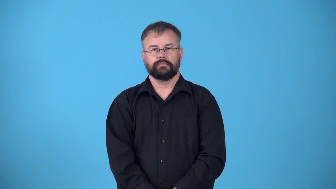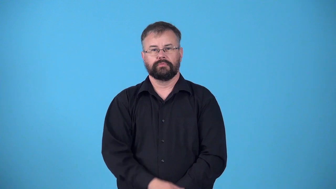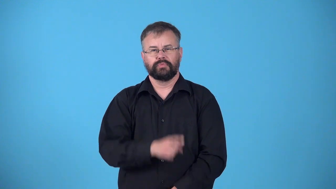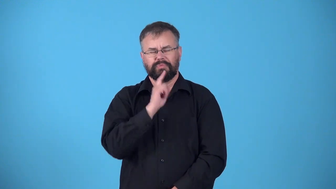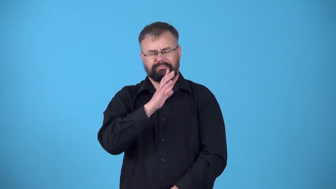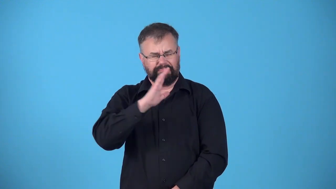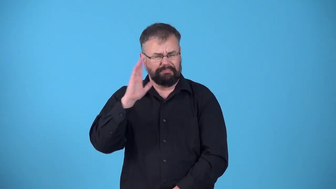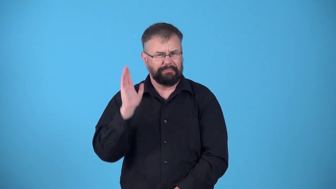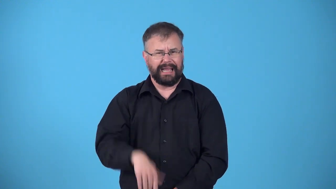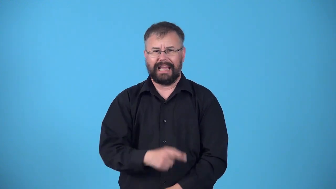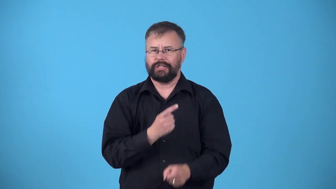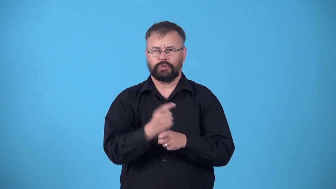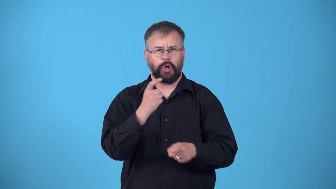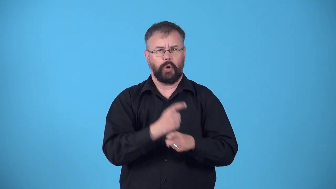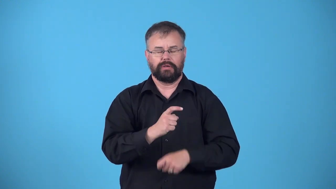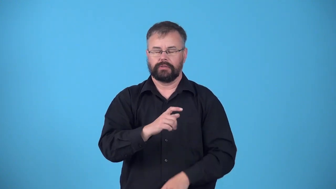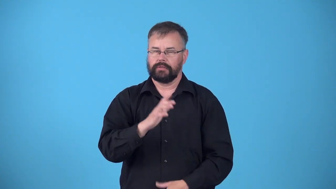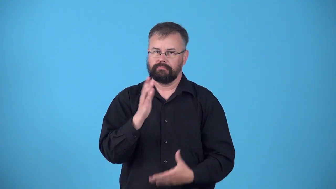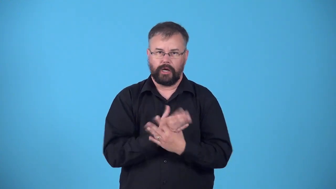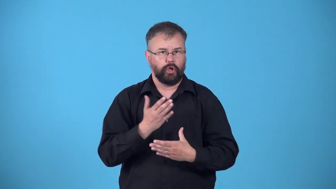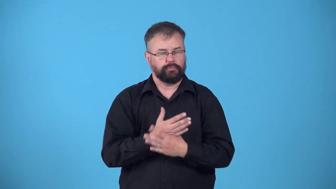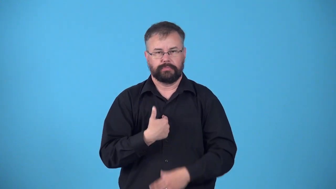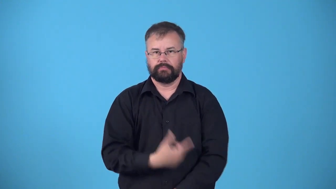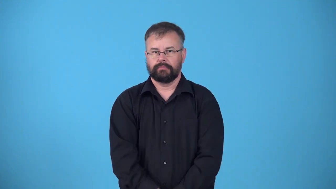make fun of